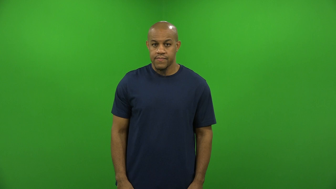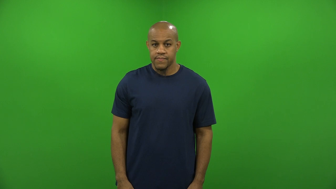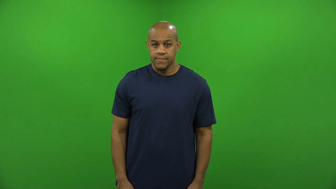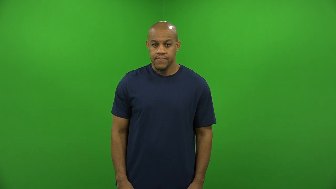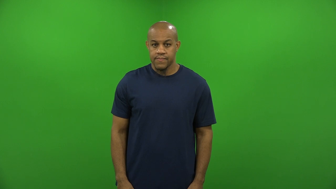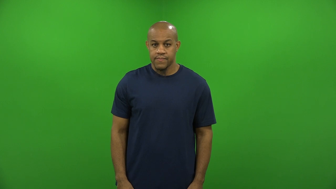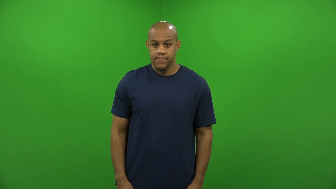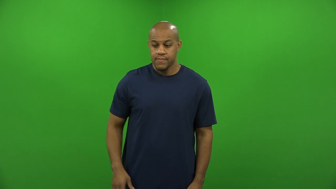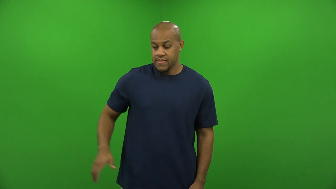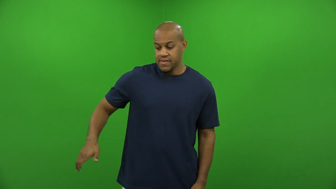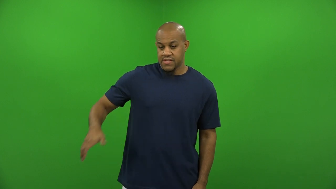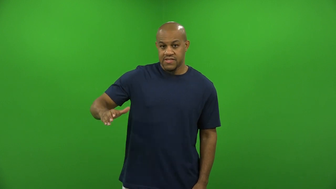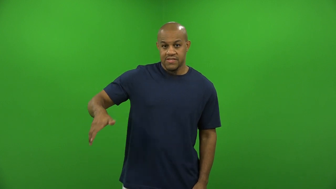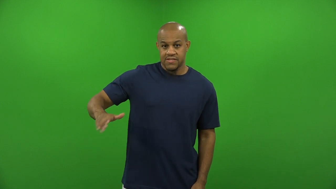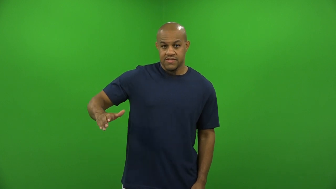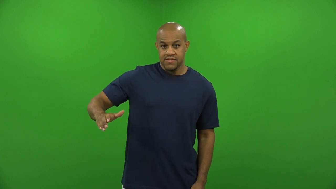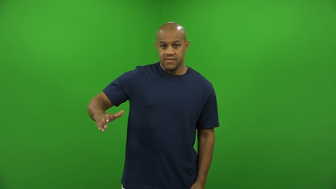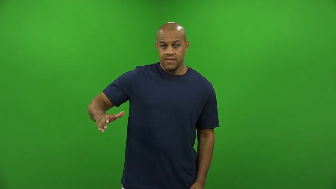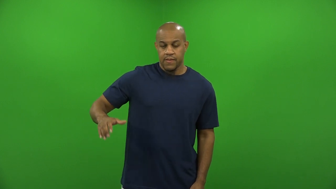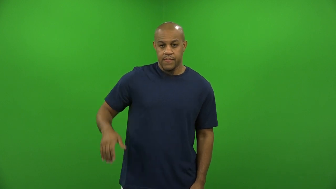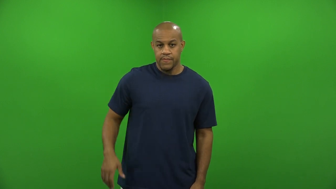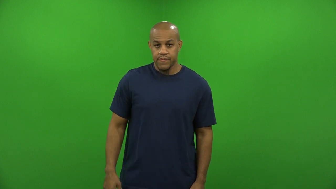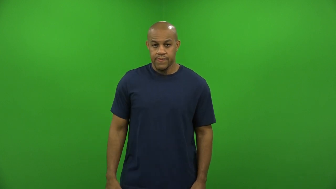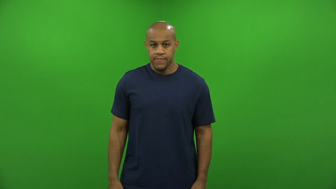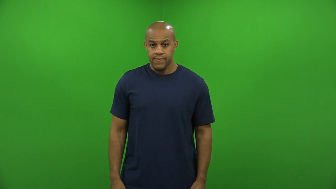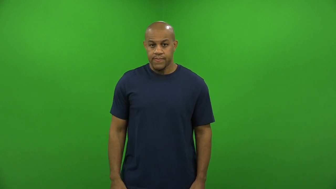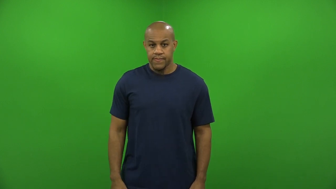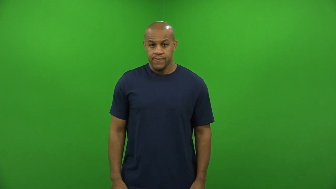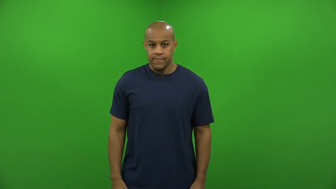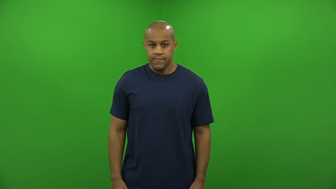Discus